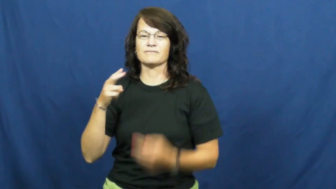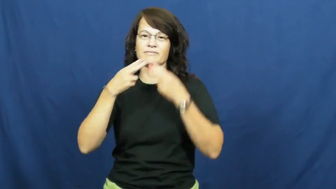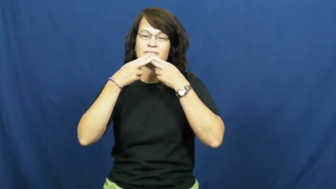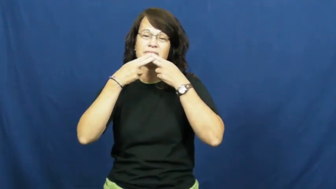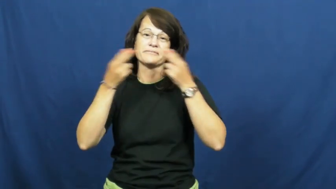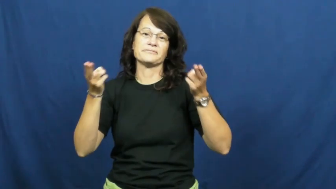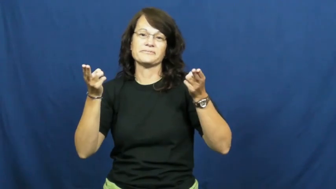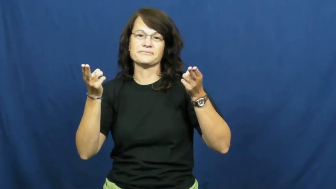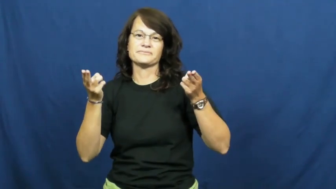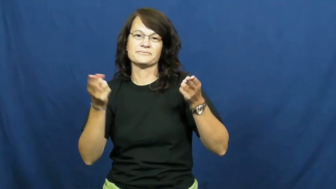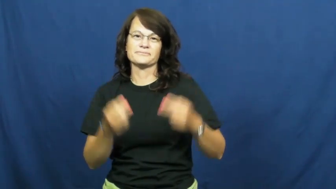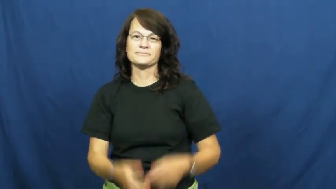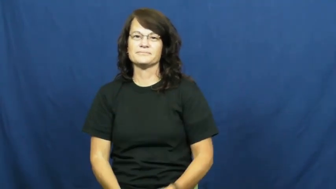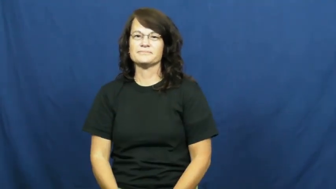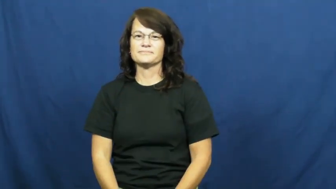"head in the clouds"